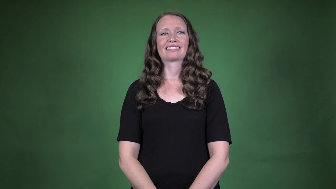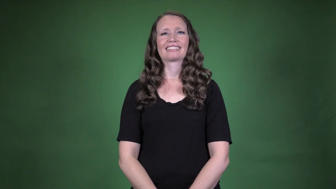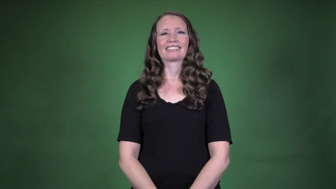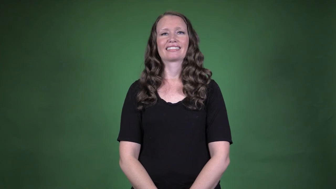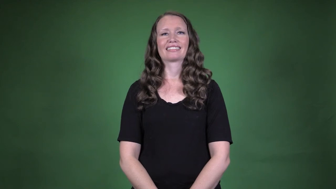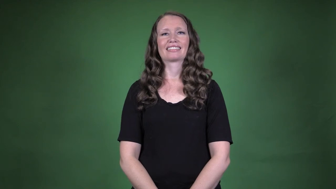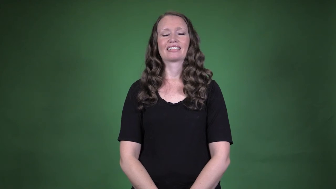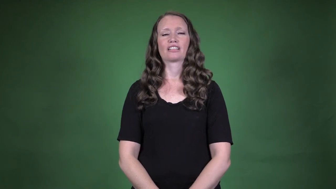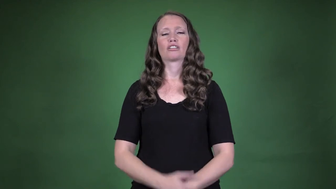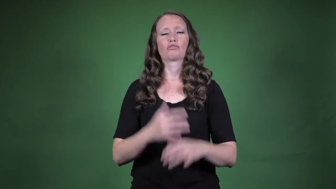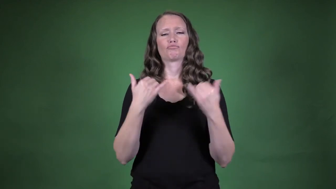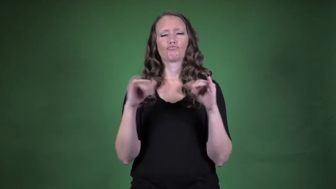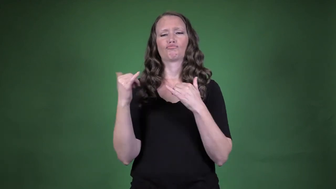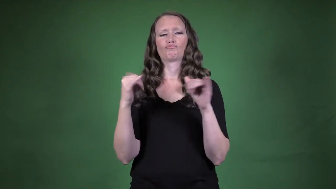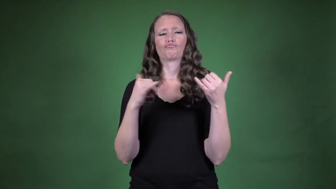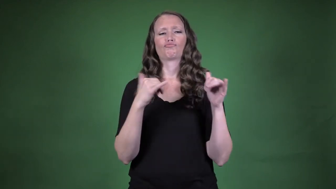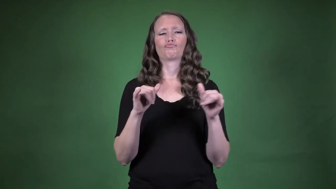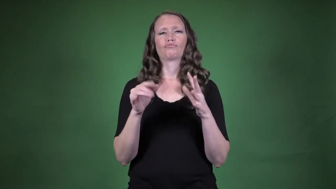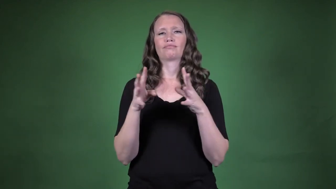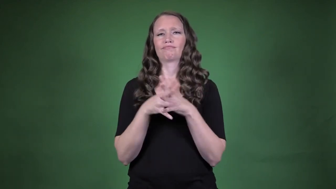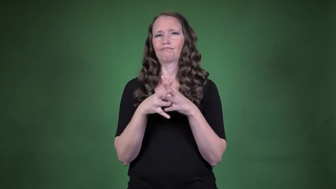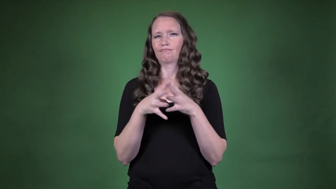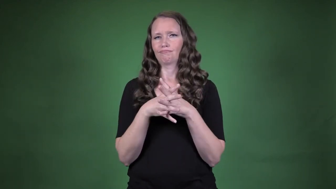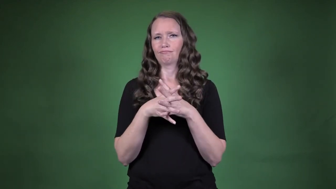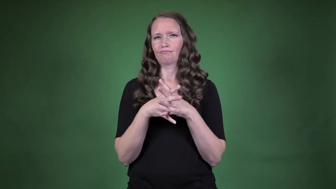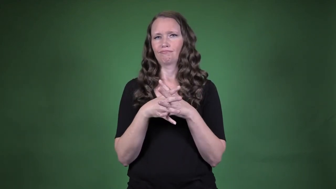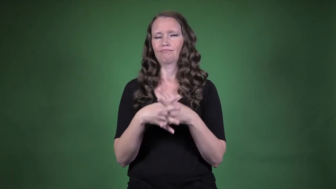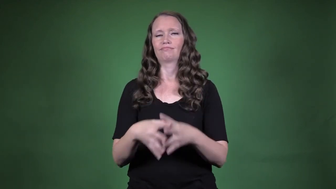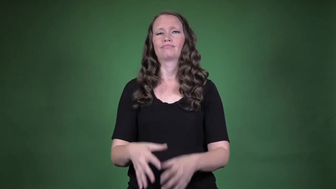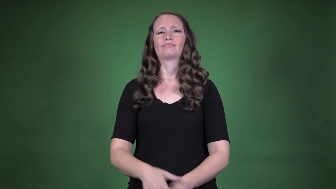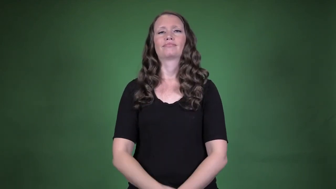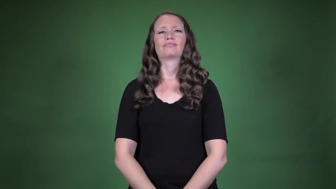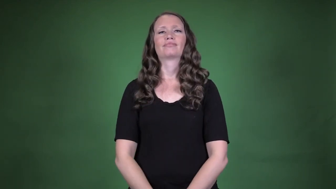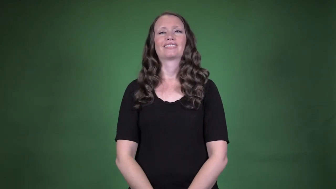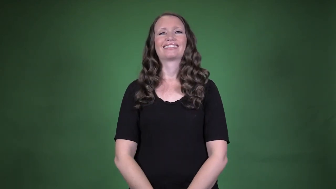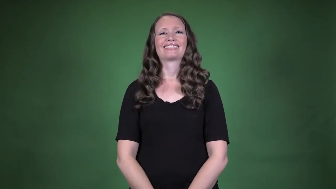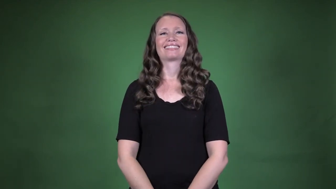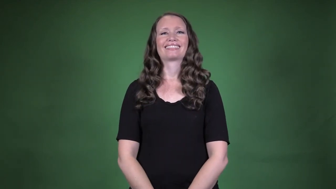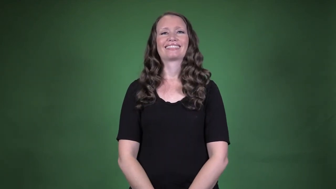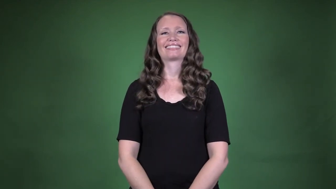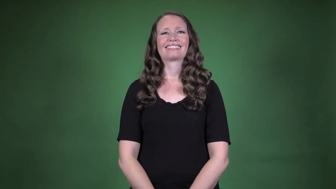play football